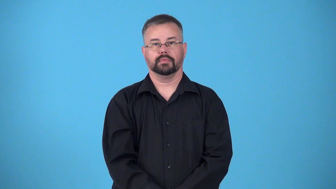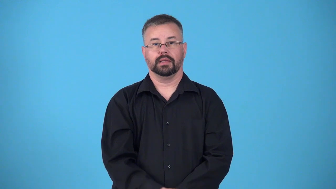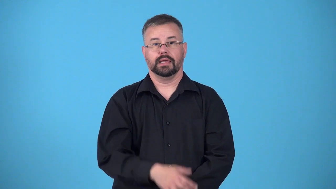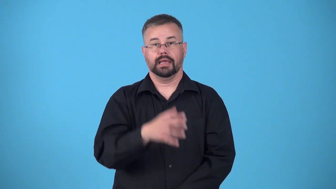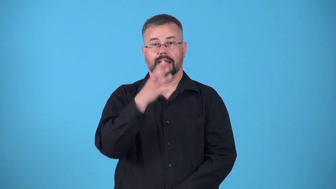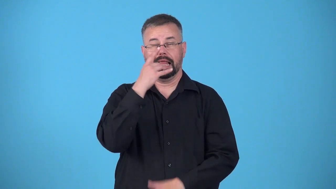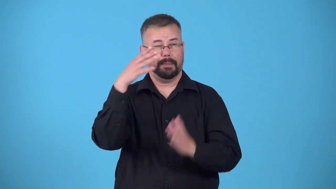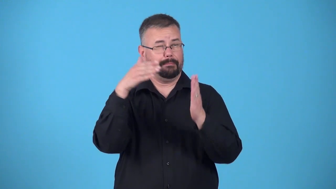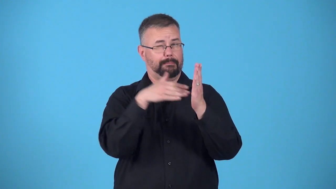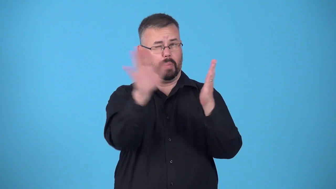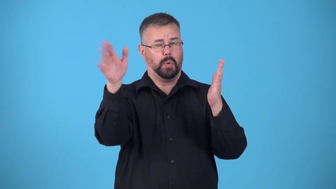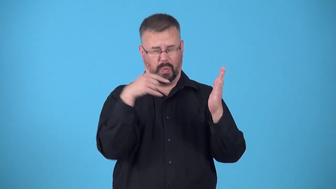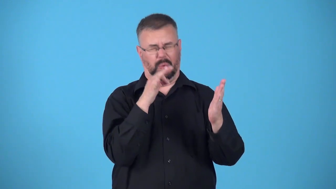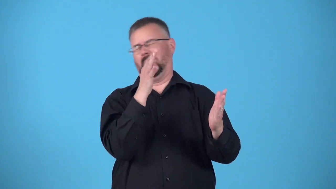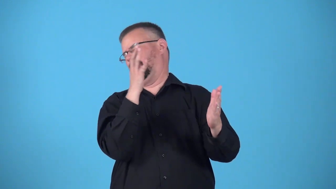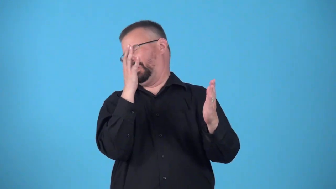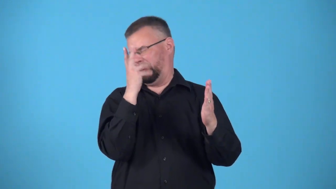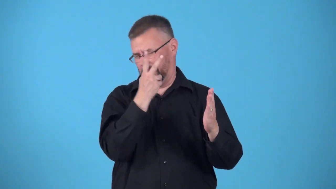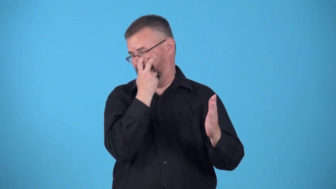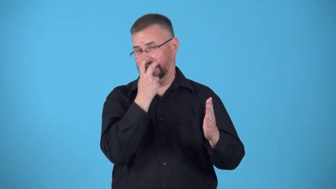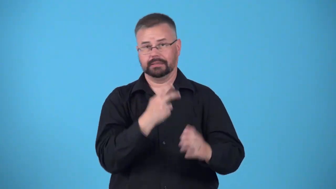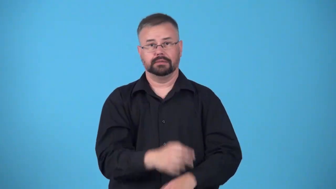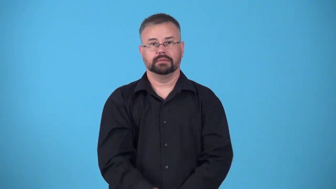snowblind